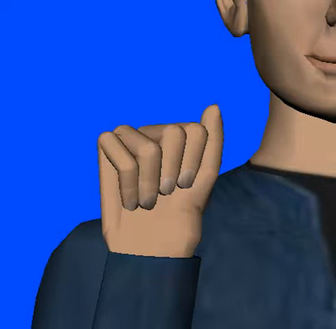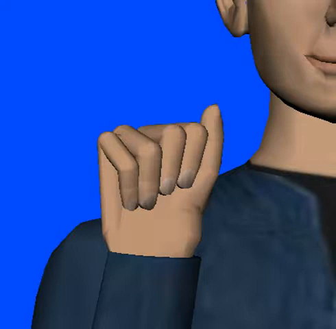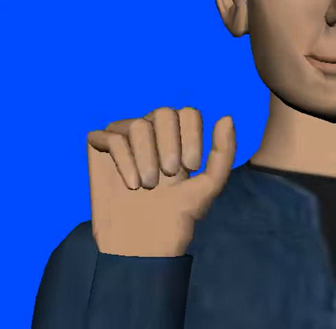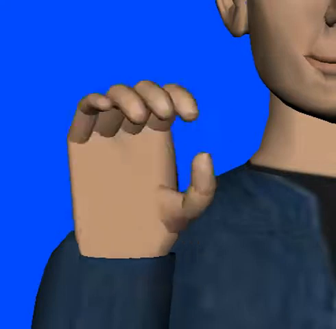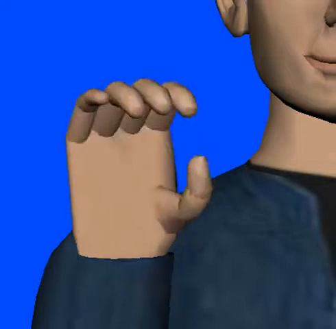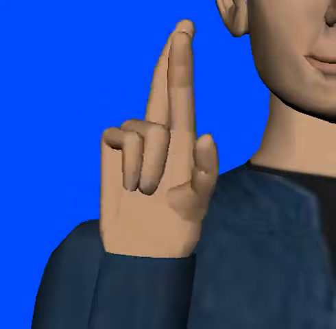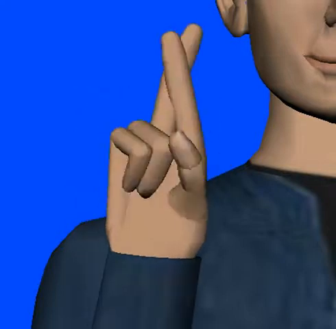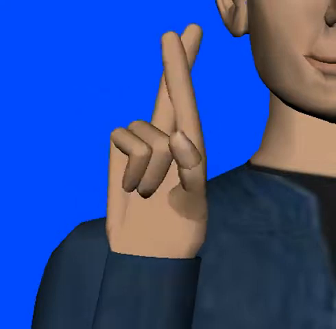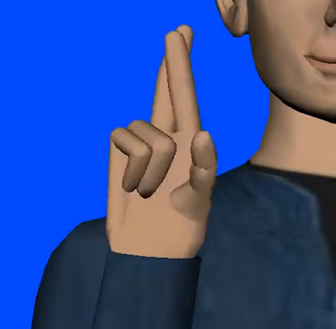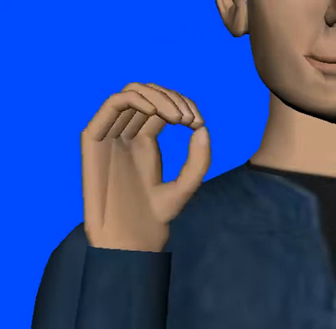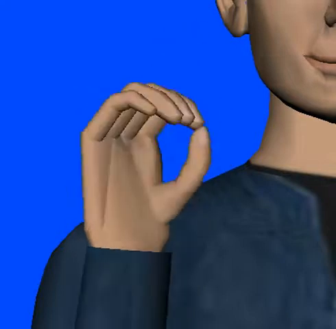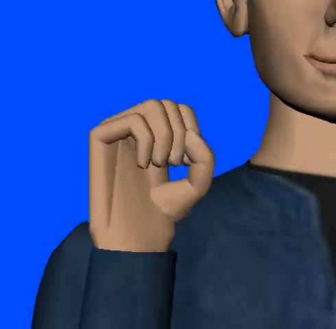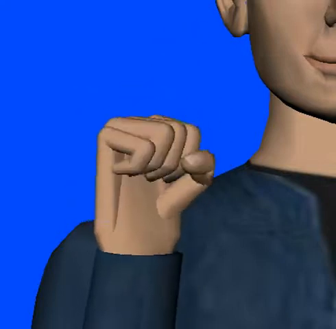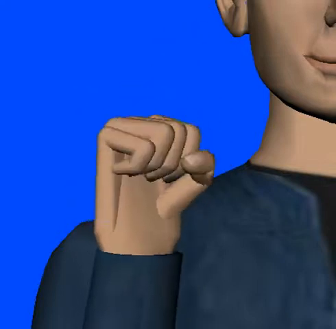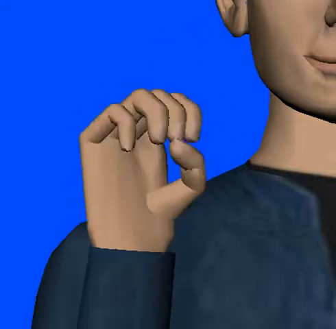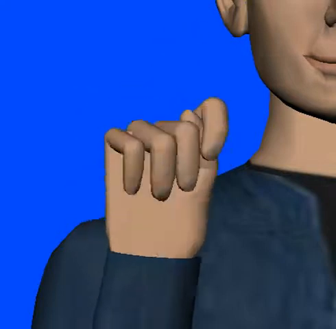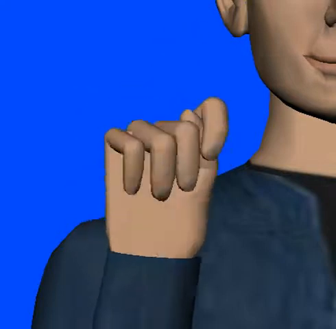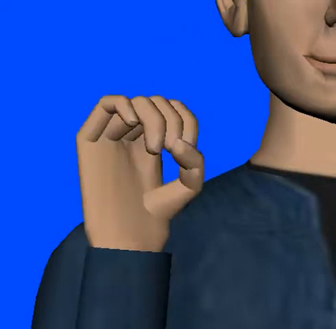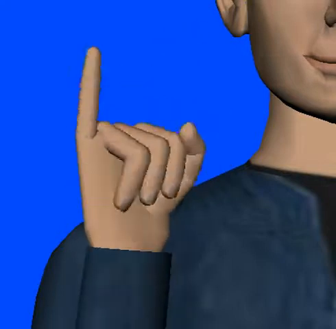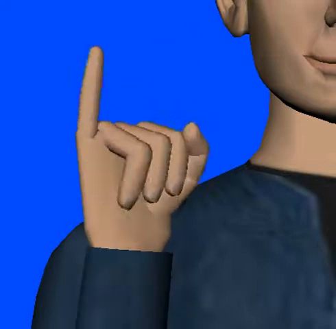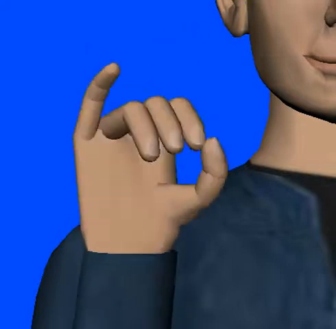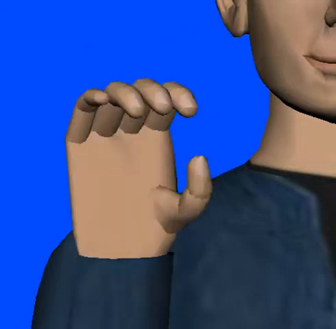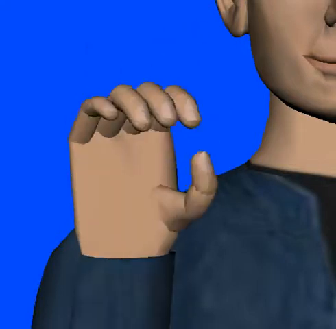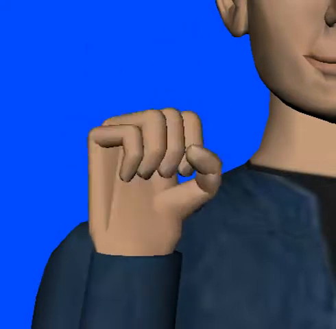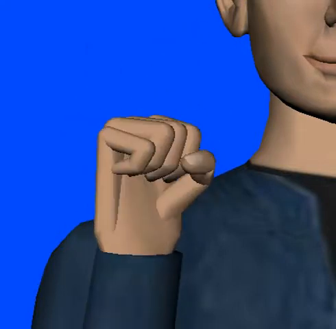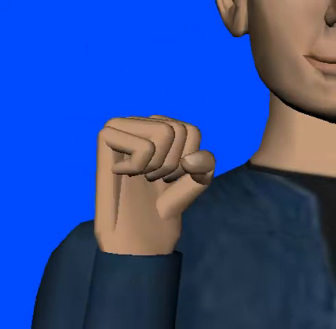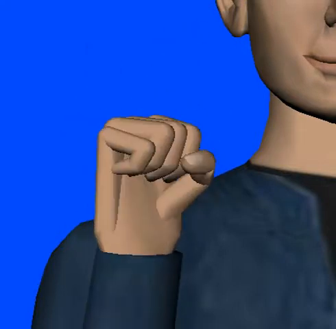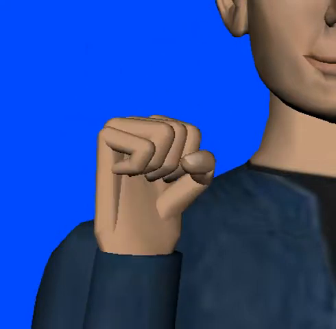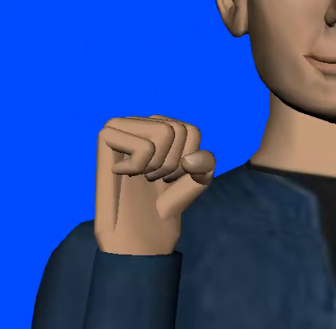acrostics